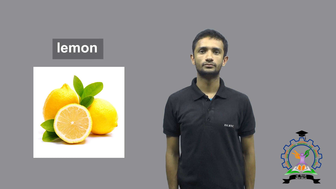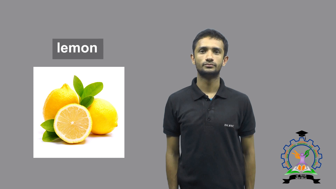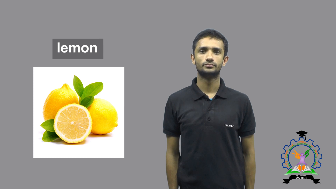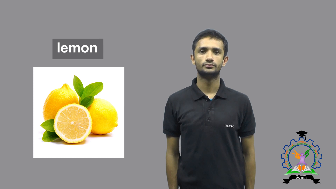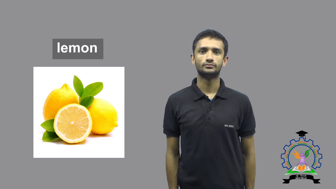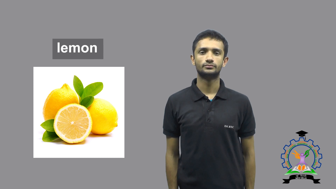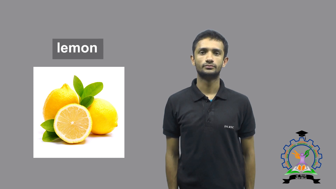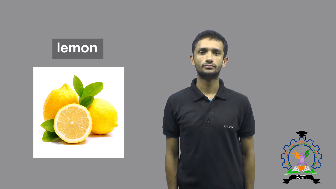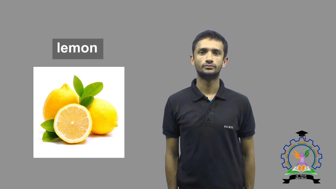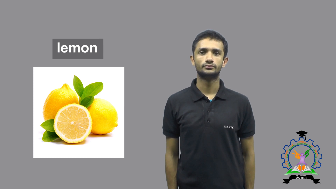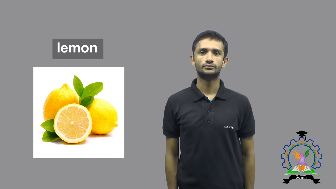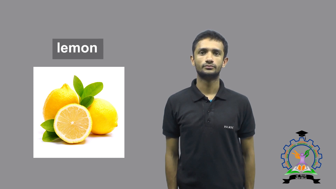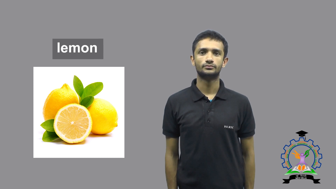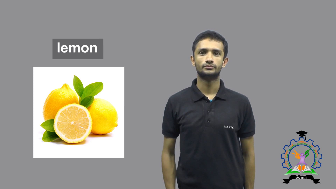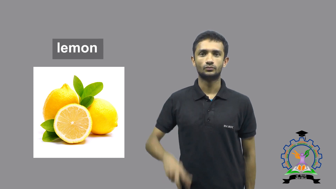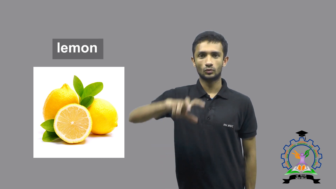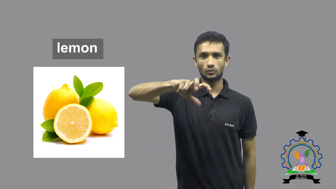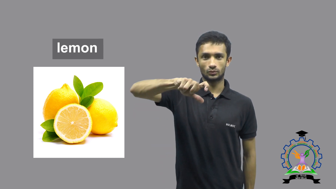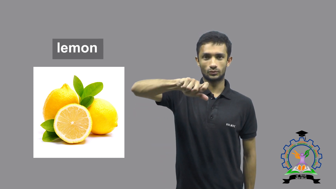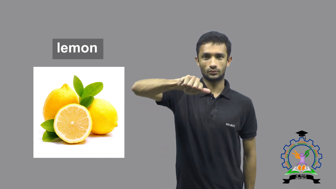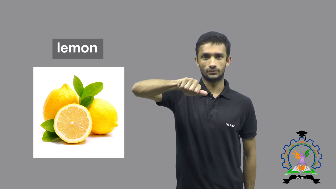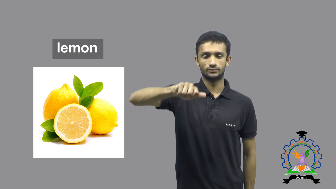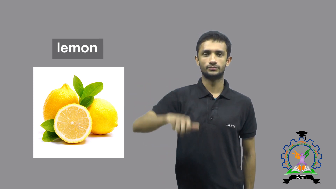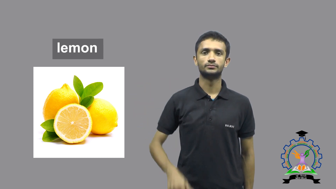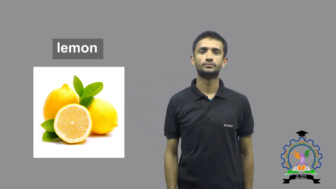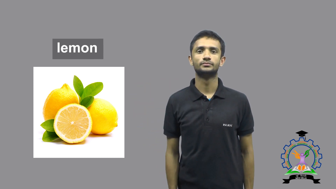lemon